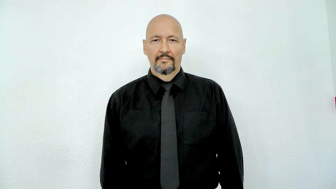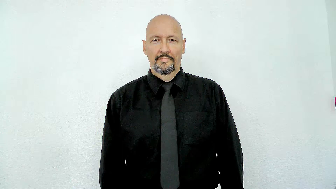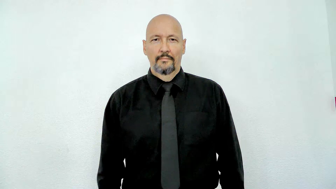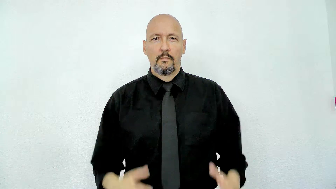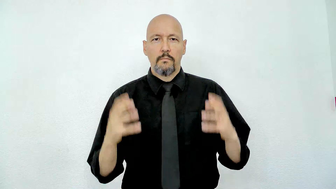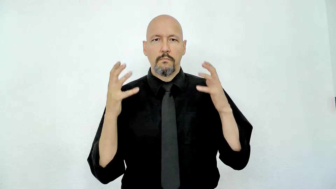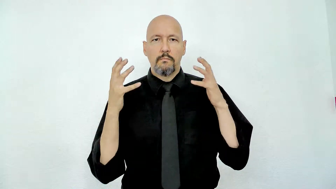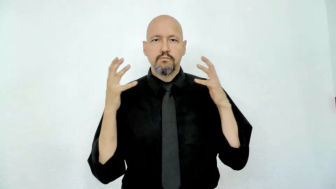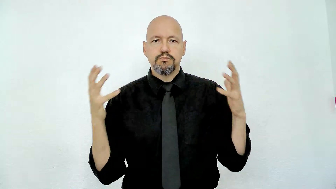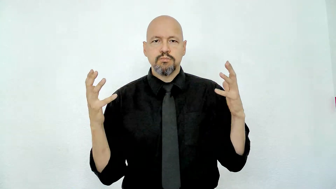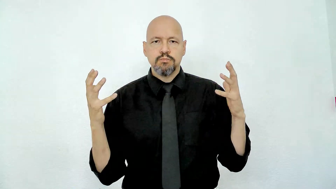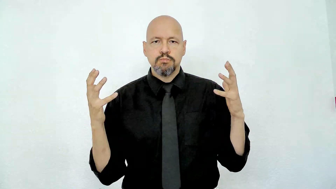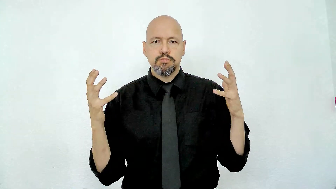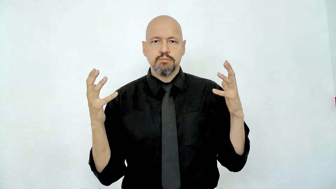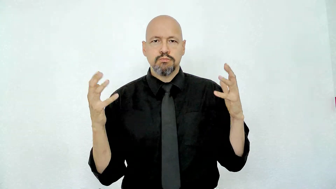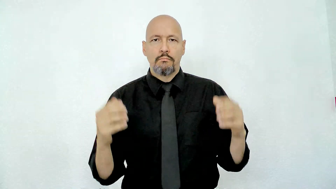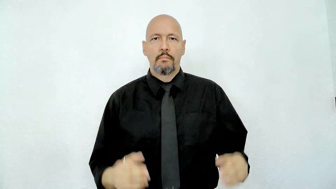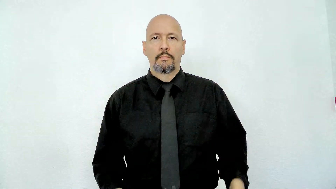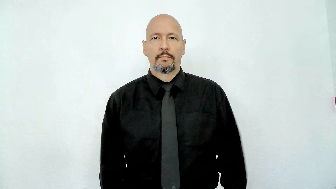fat overweight